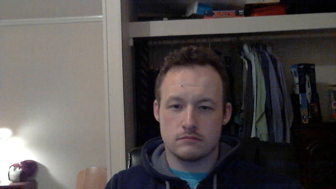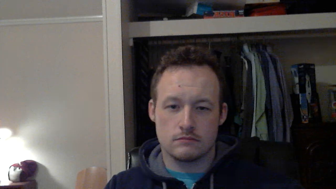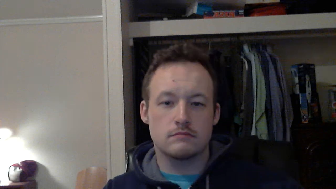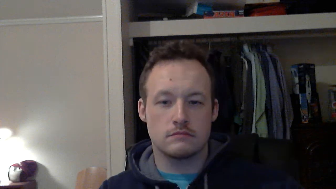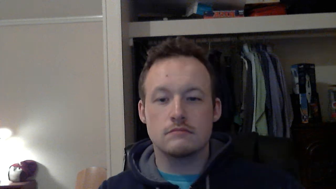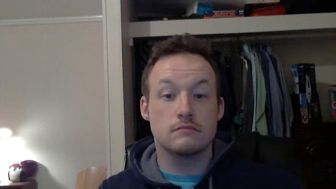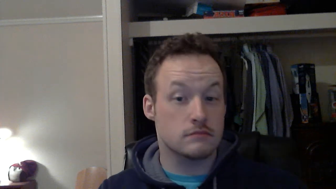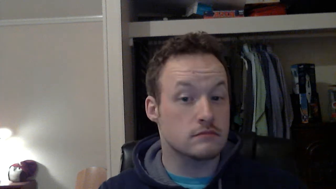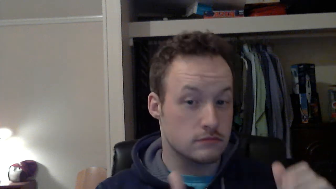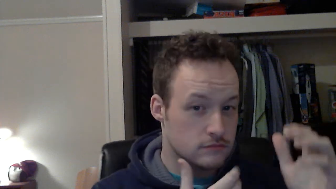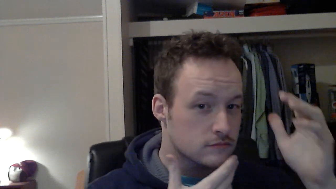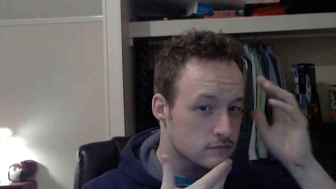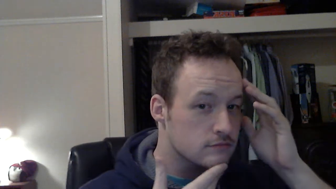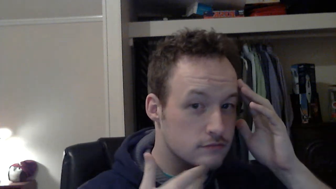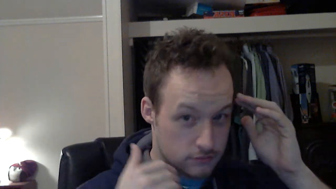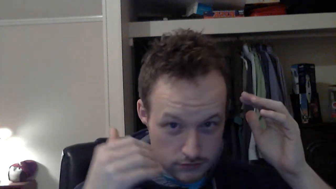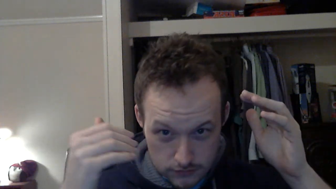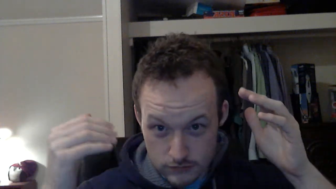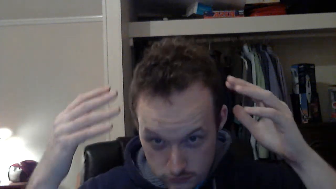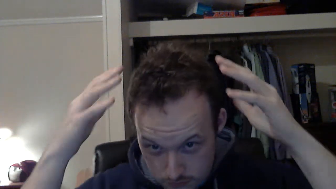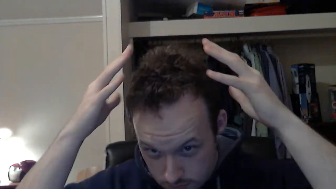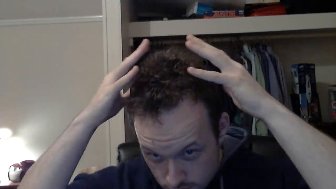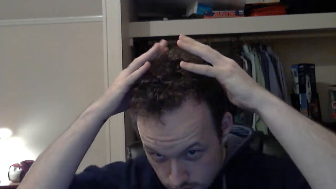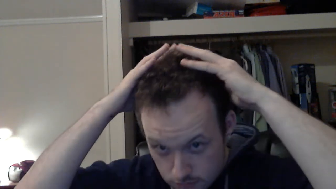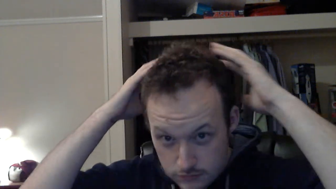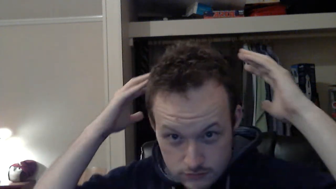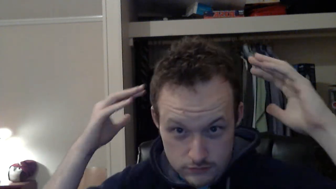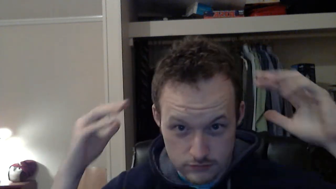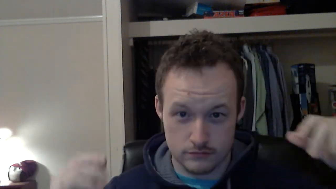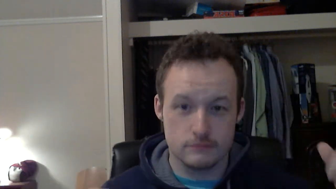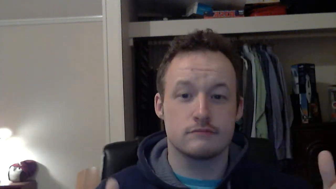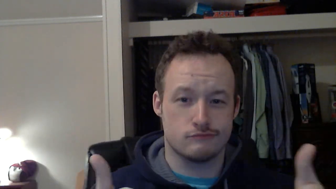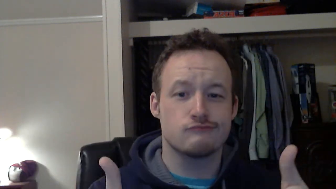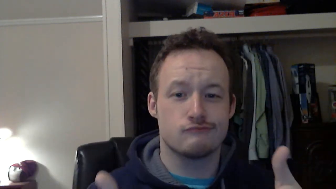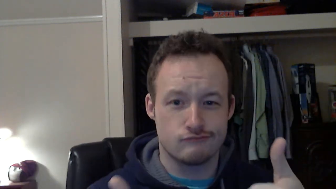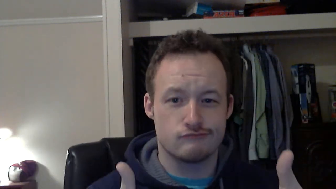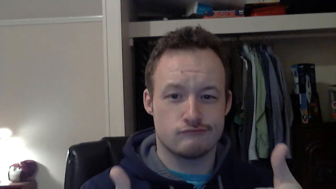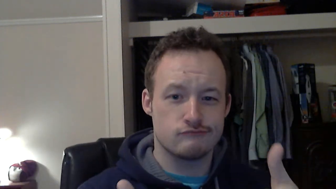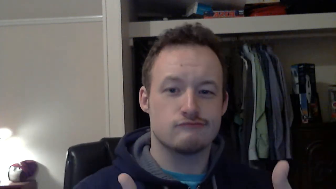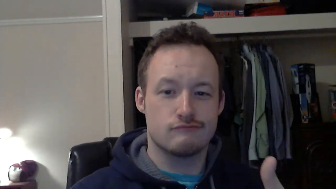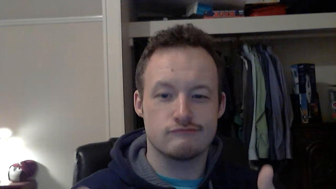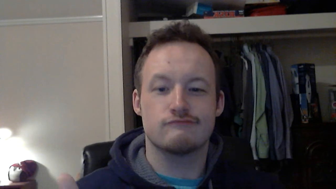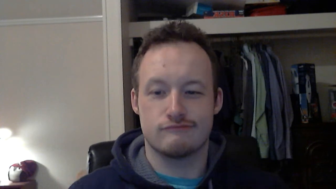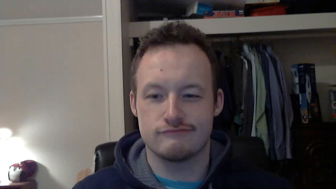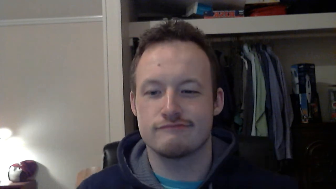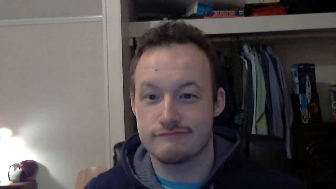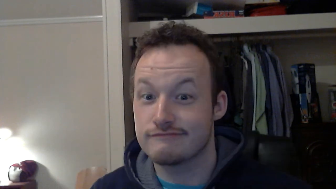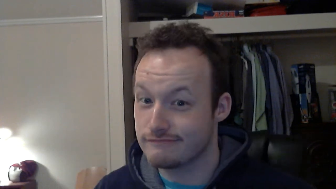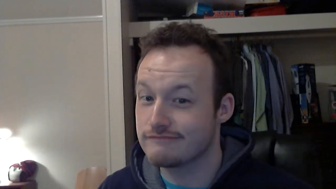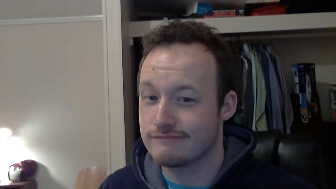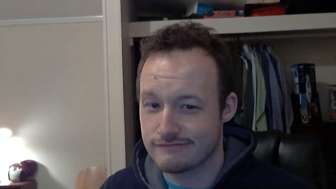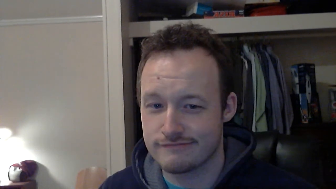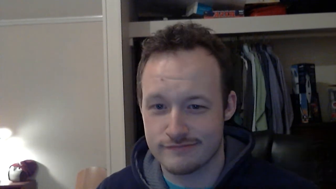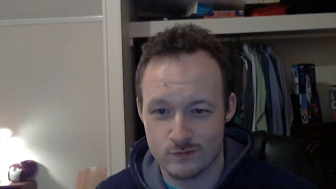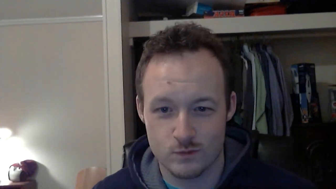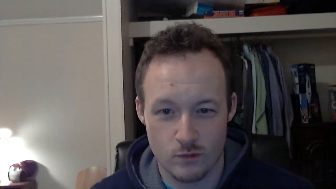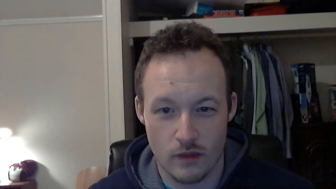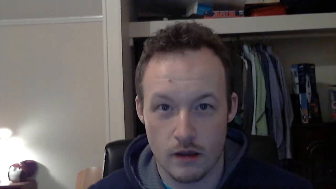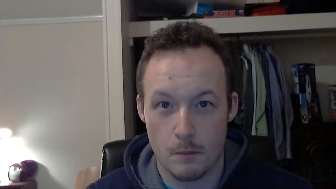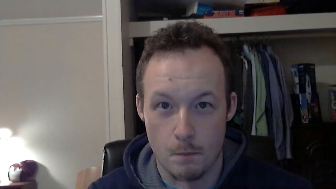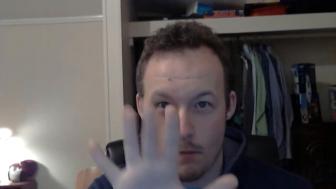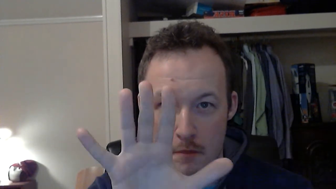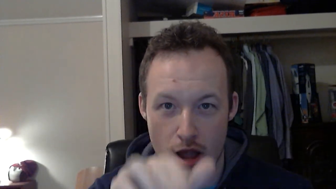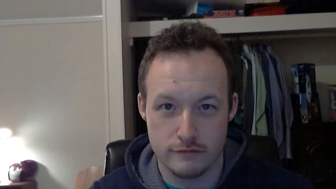NEW HAIR